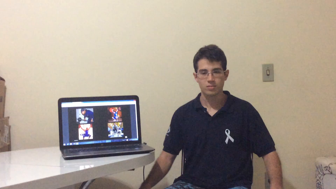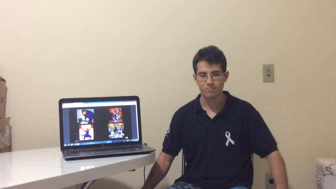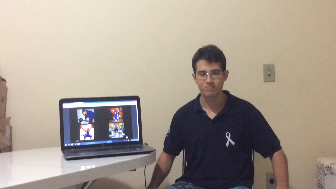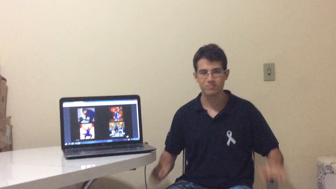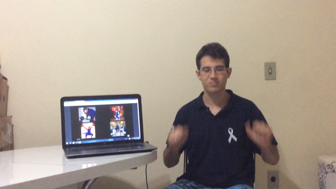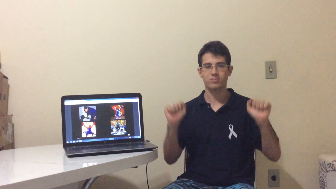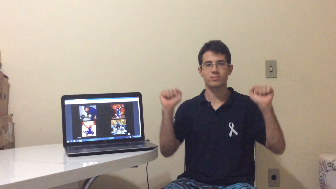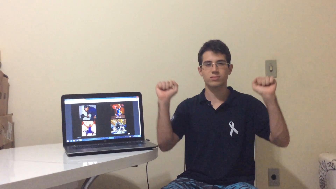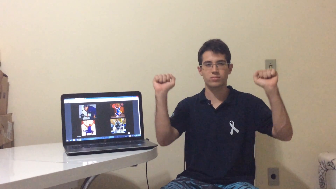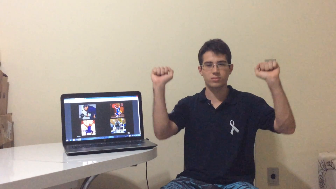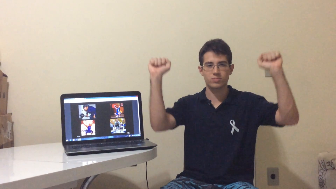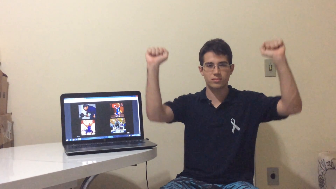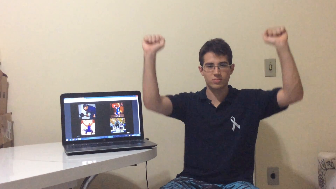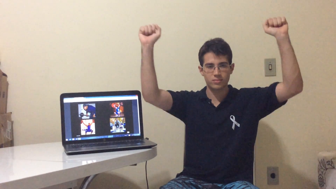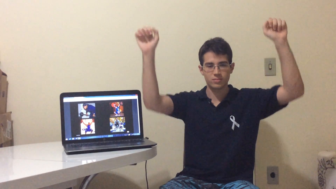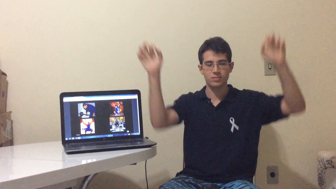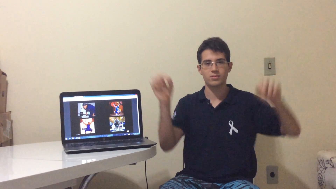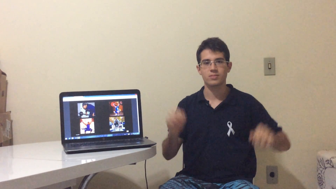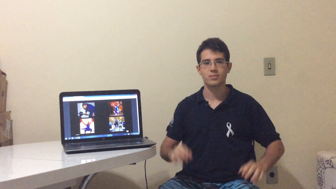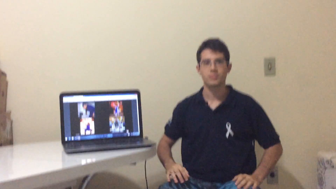weightlifting